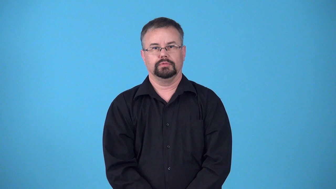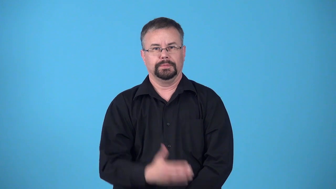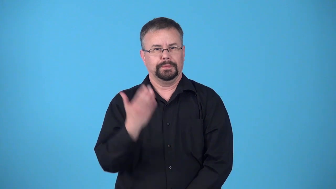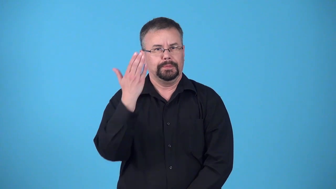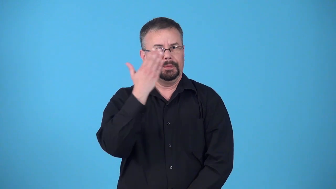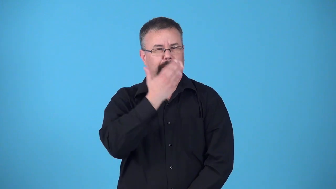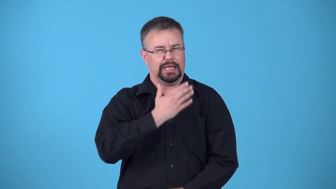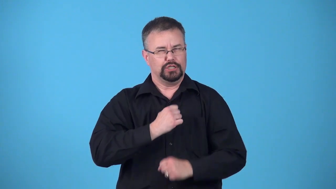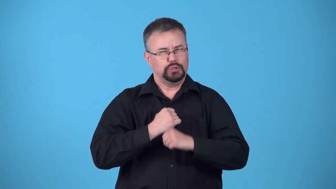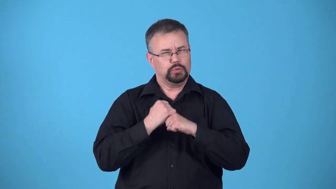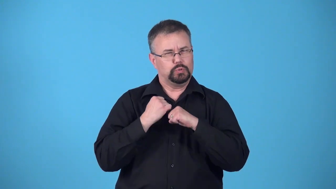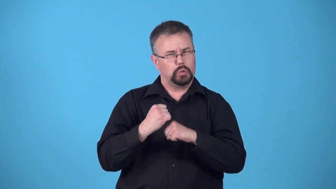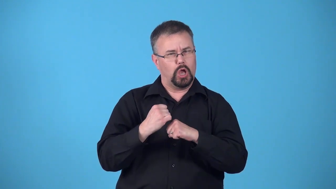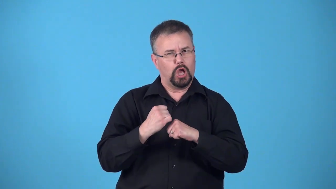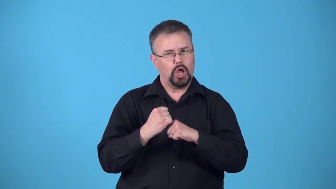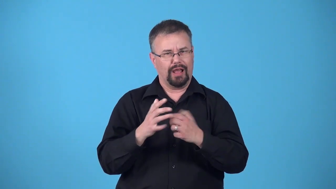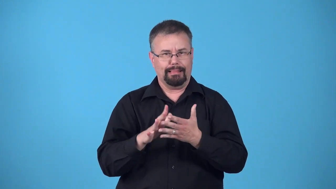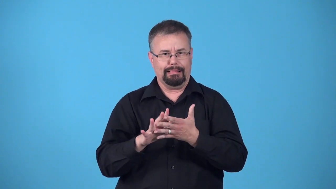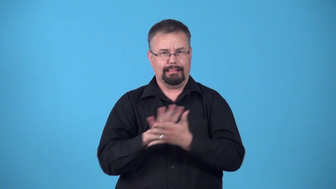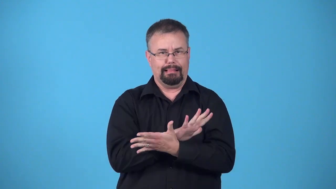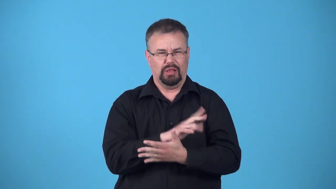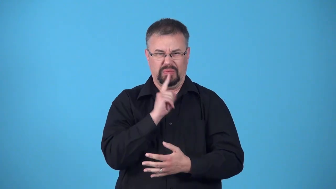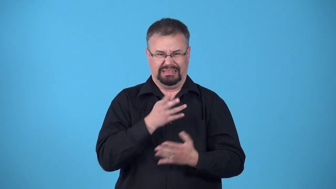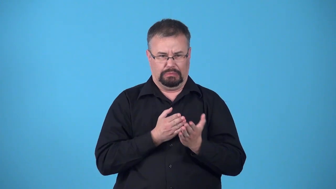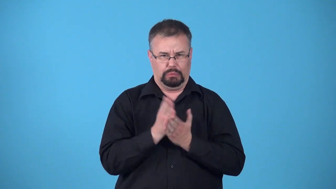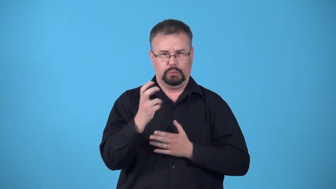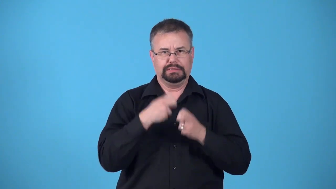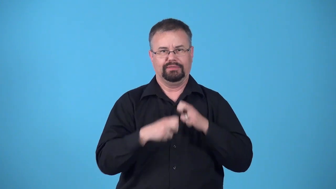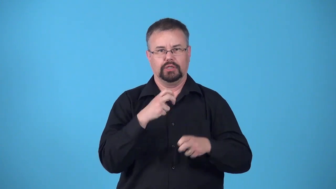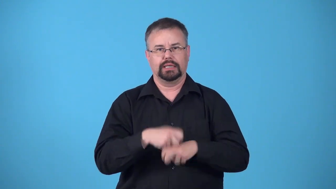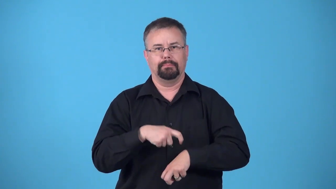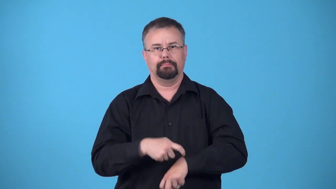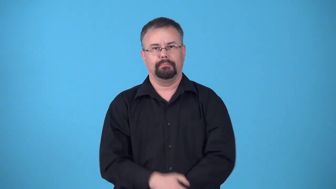put on a brave face